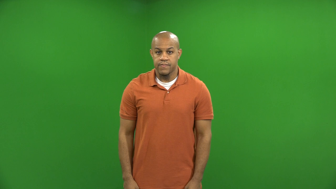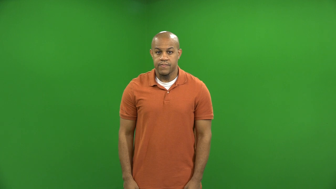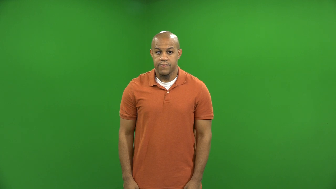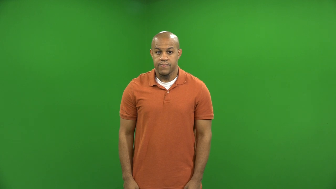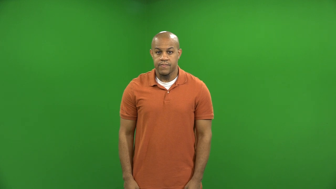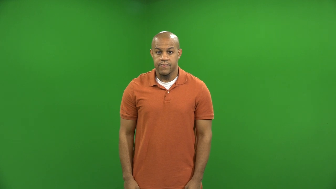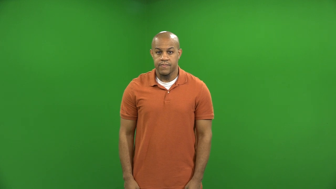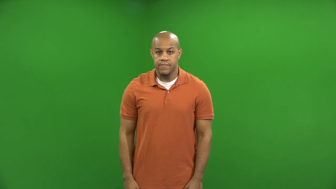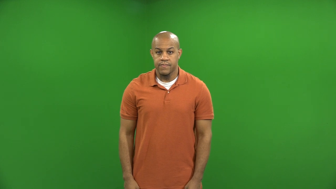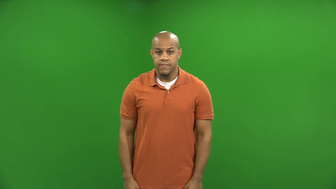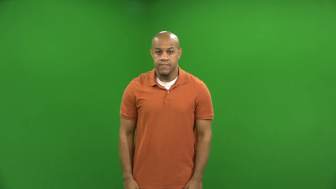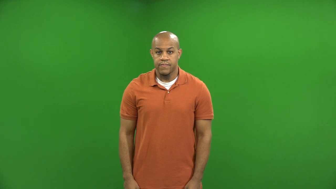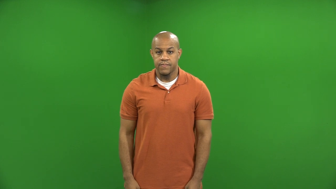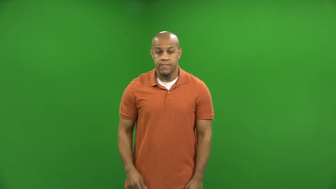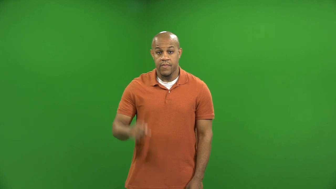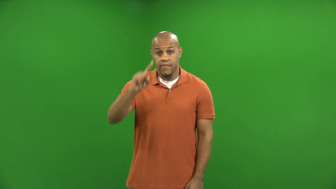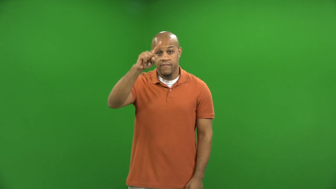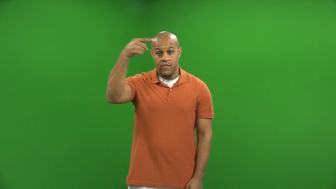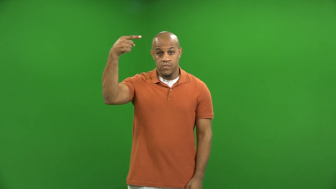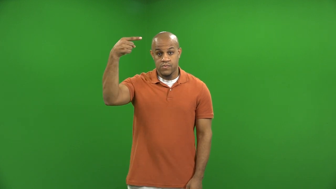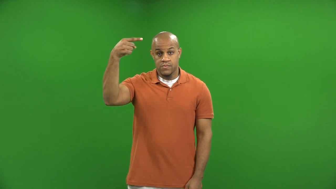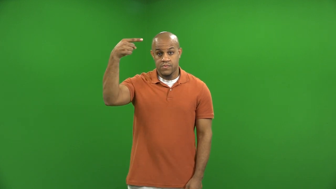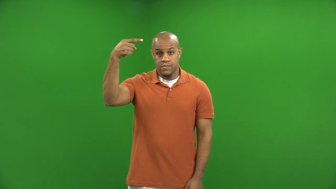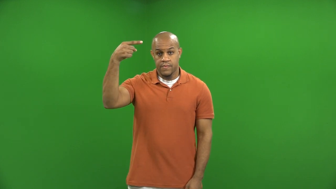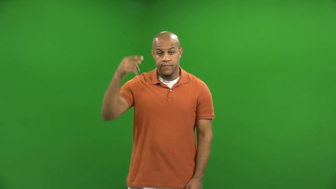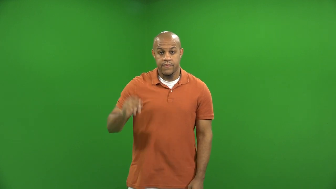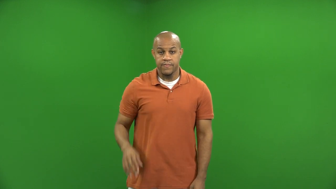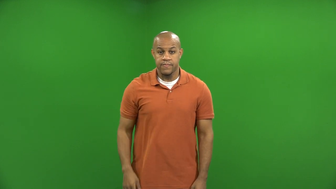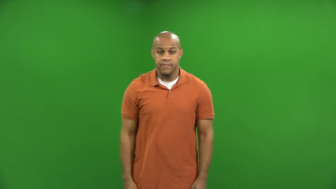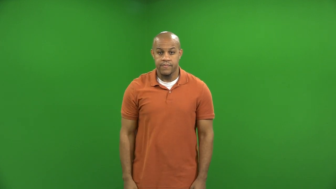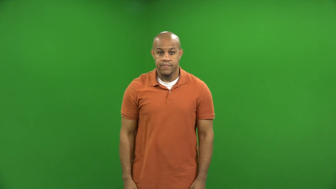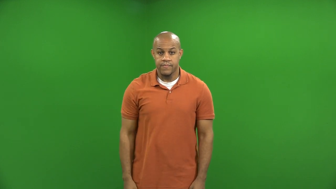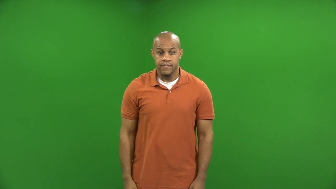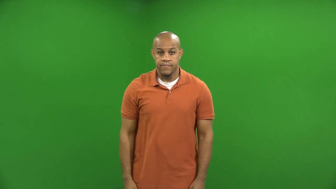First place